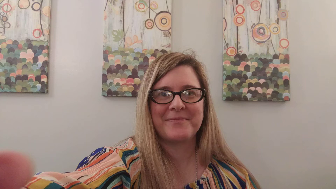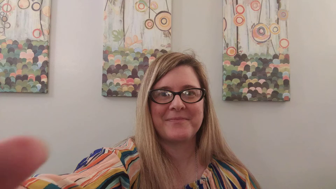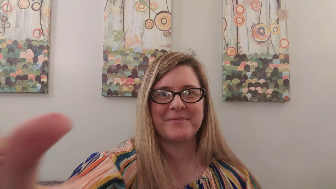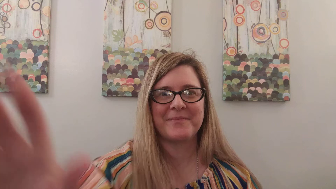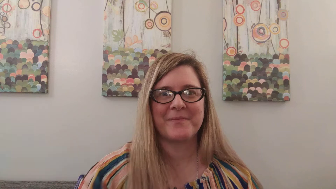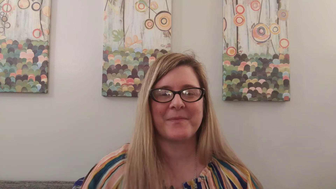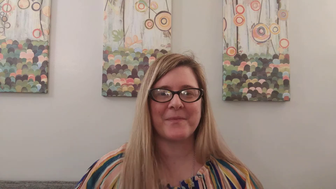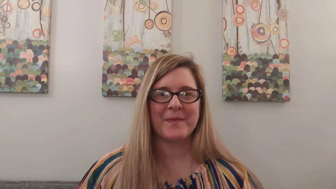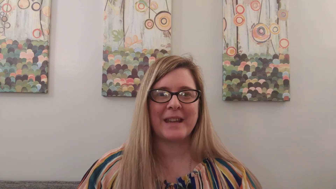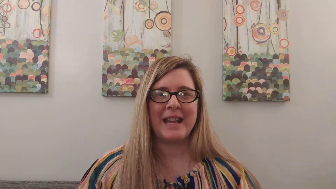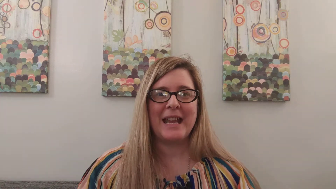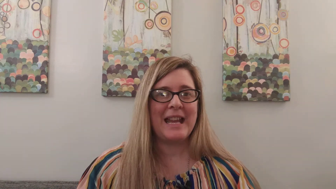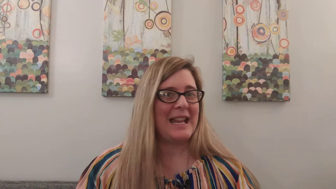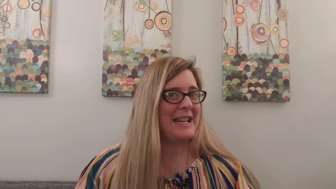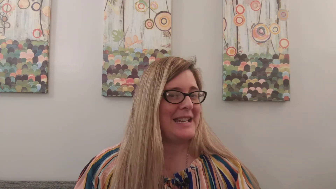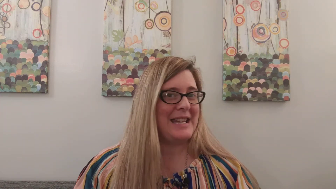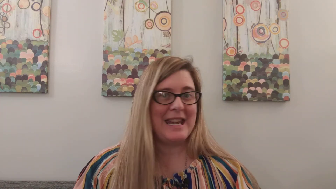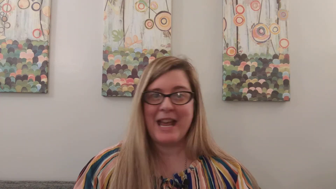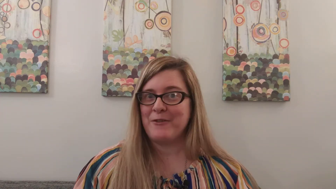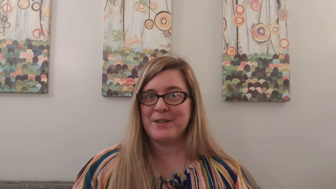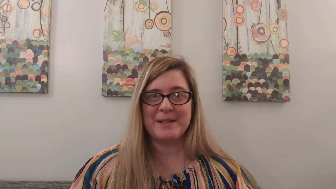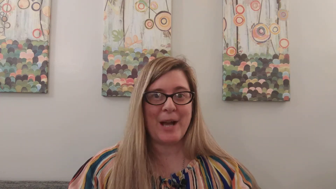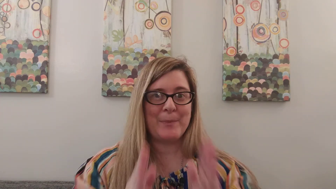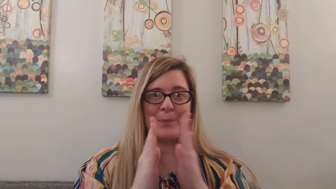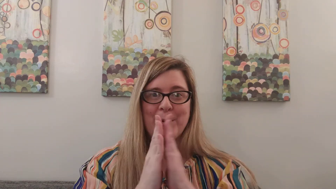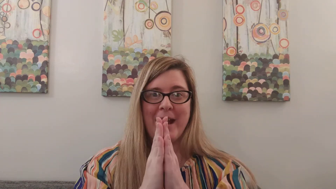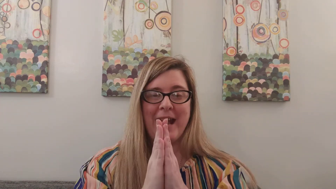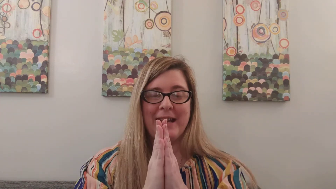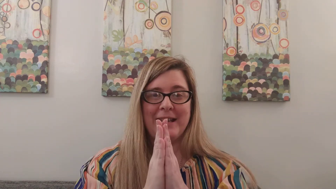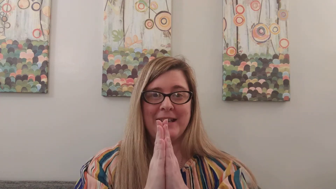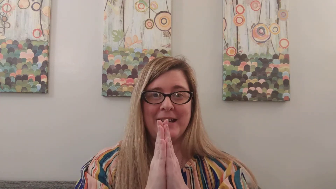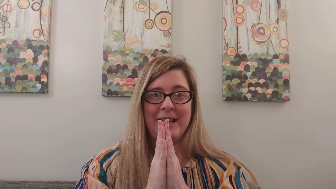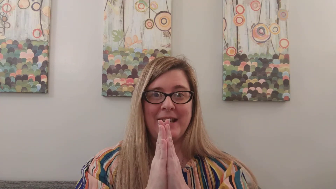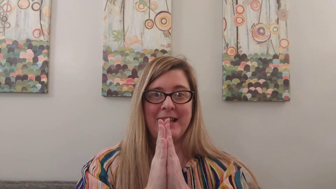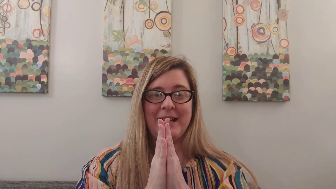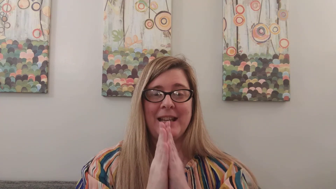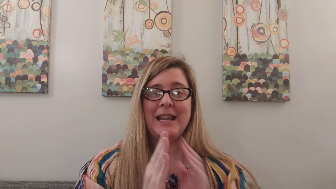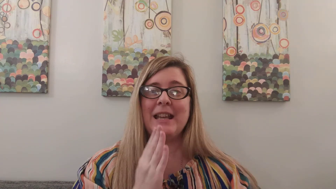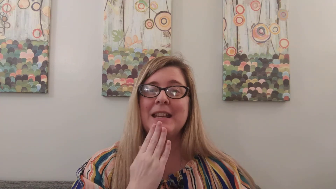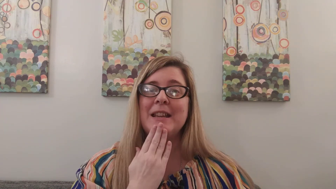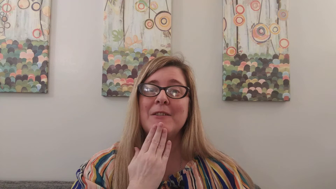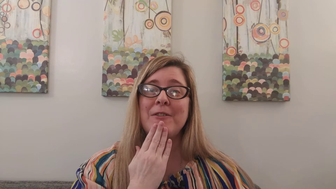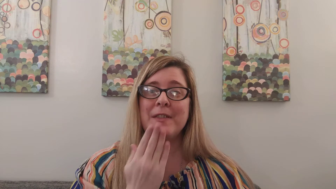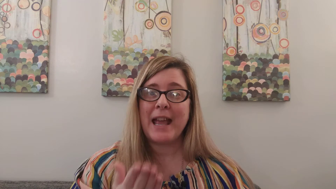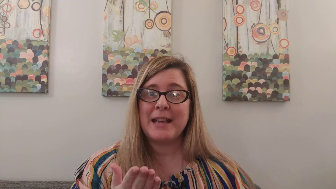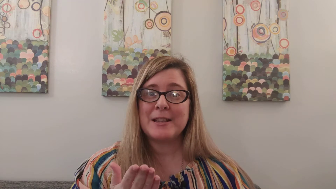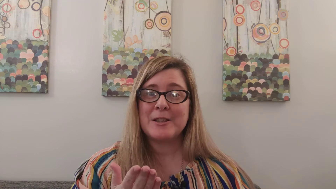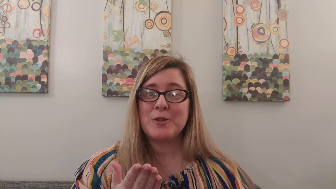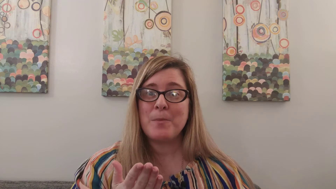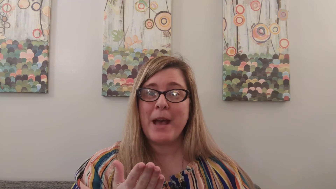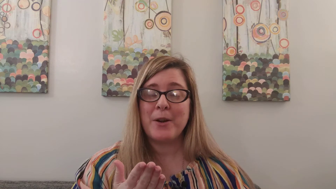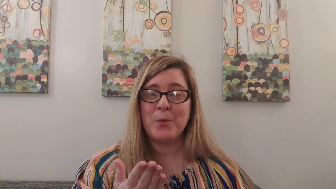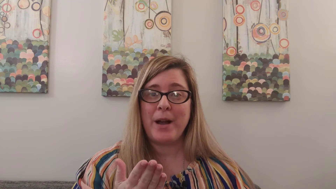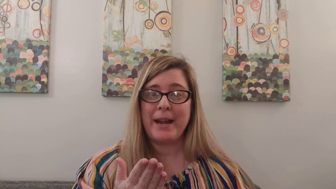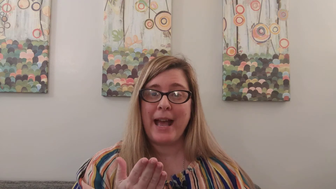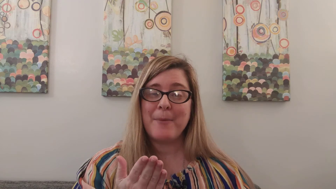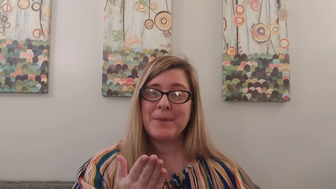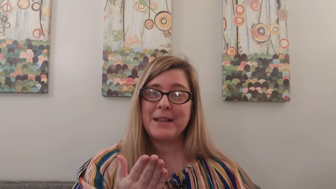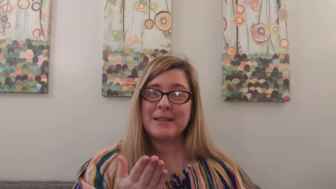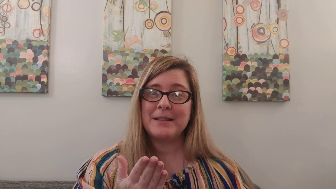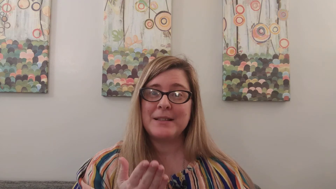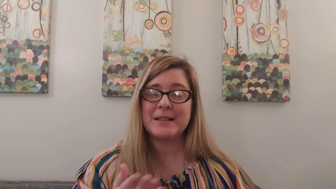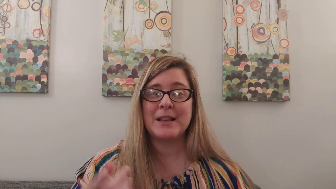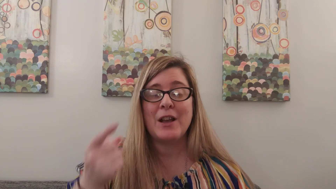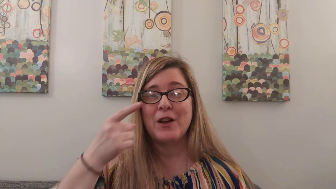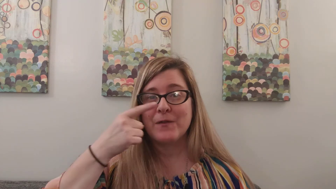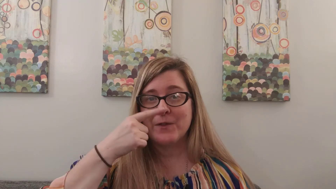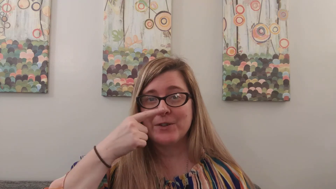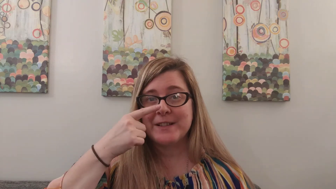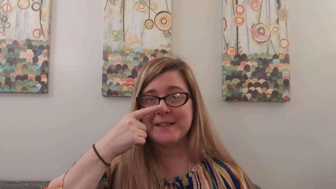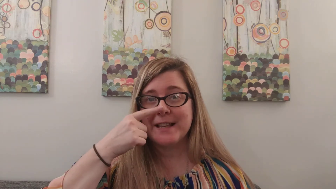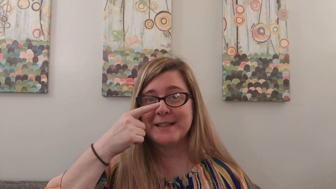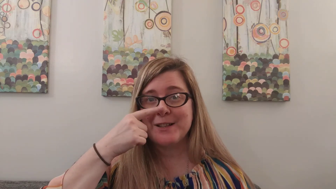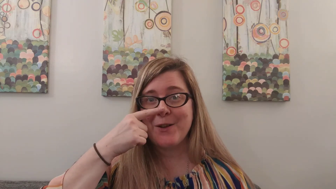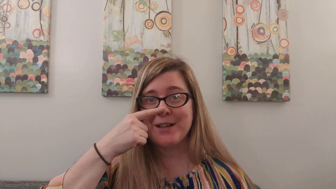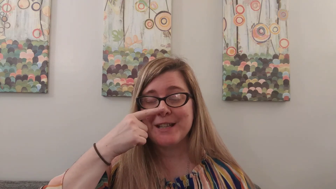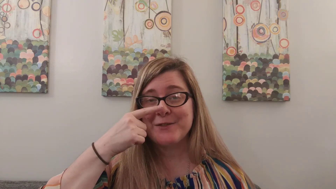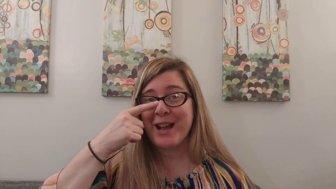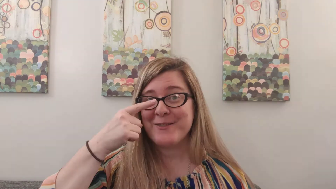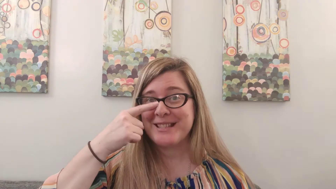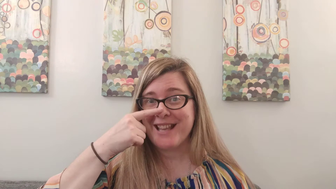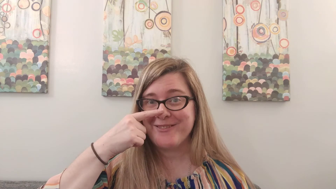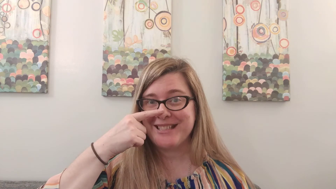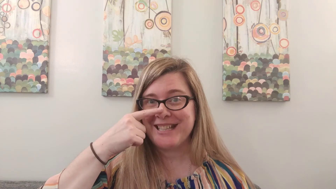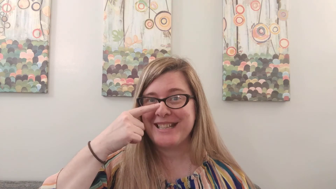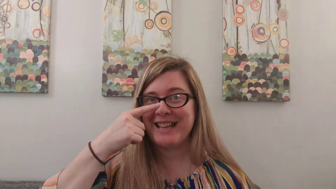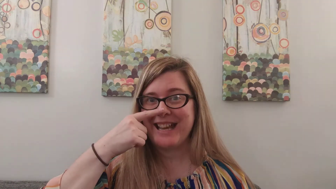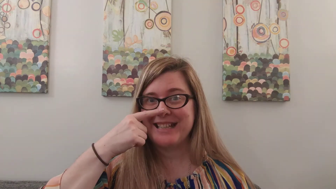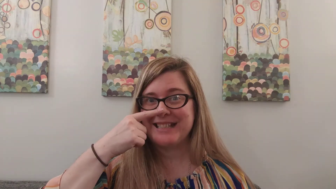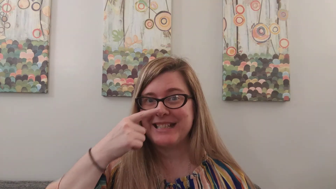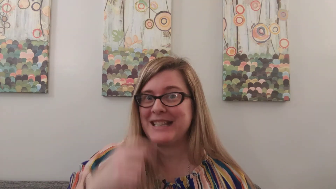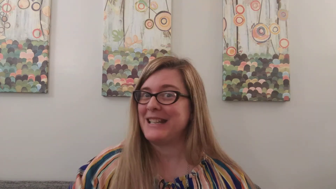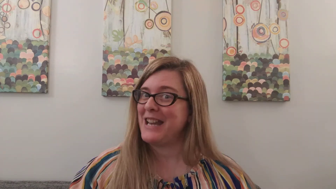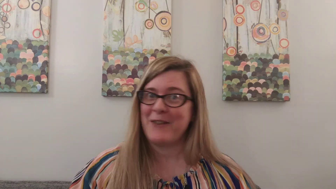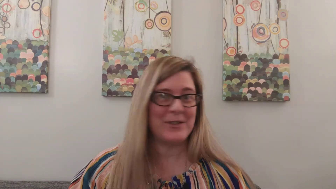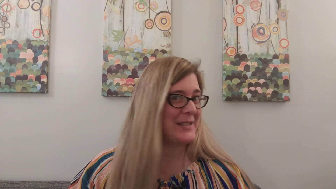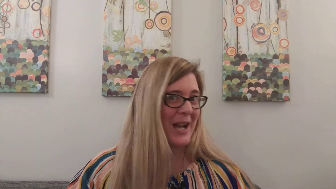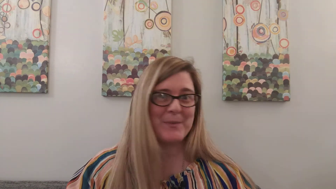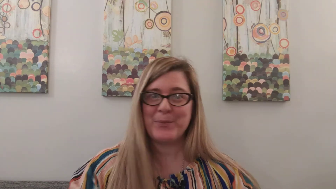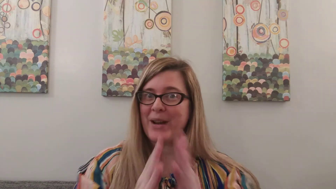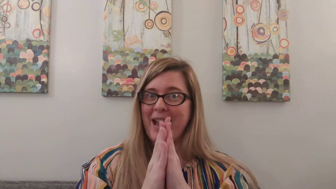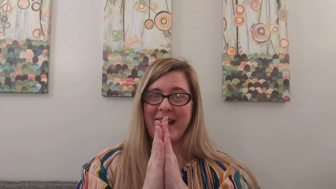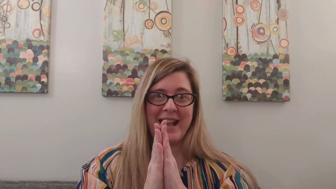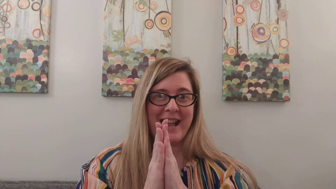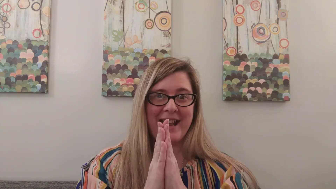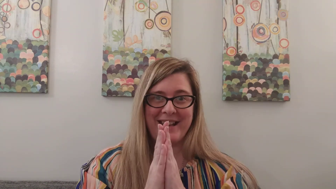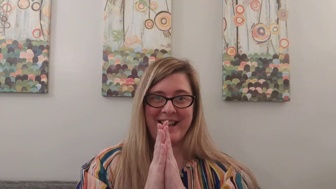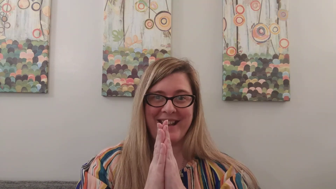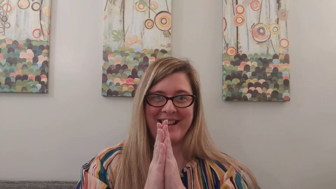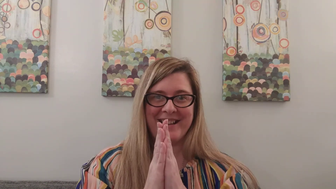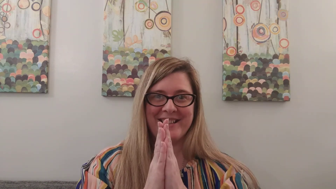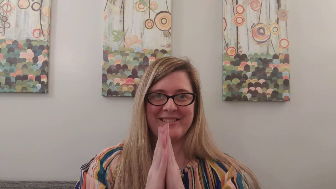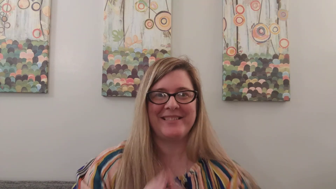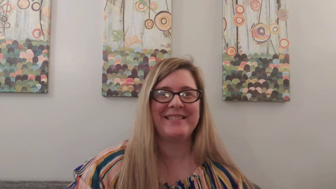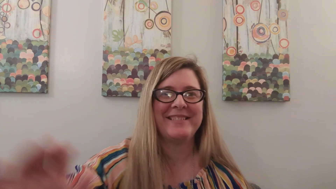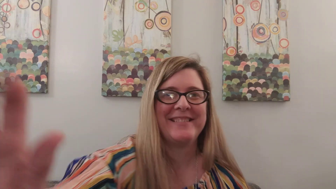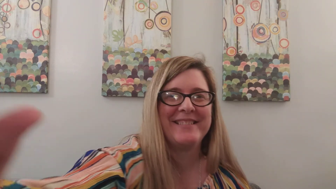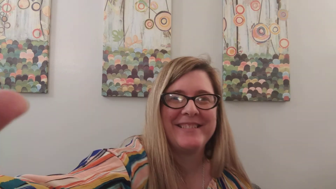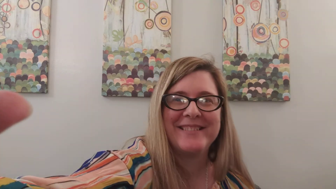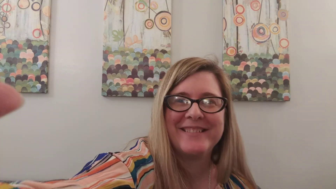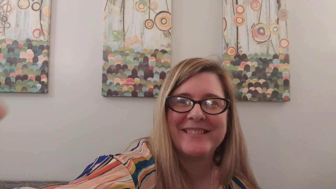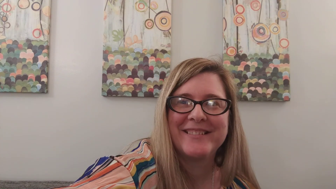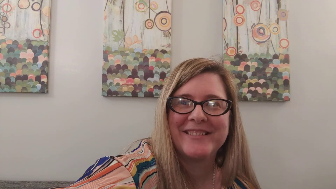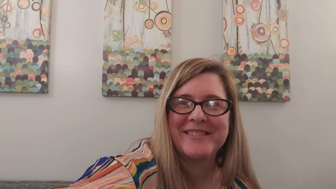I Thessalonians 5:17-18